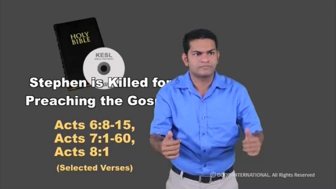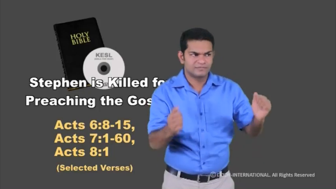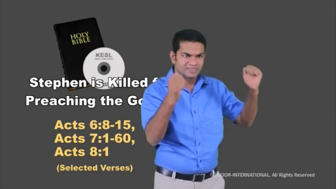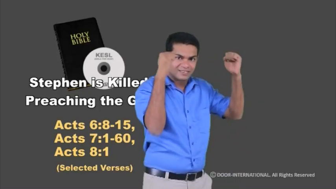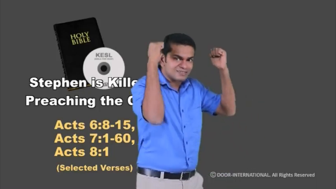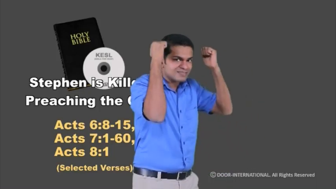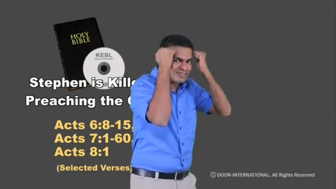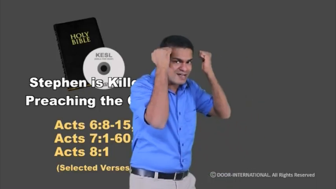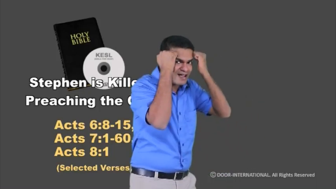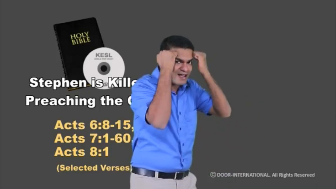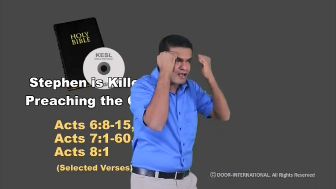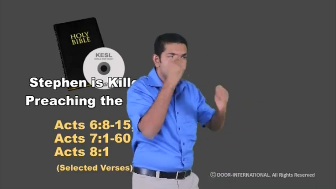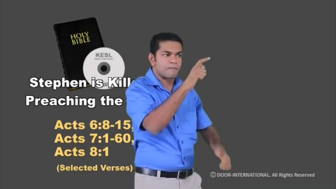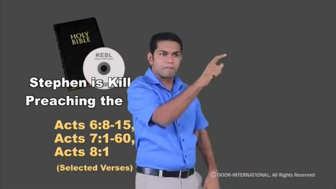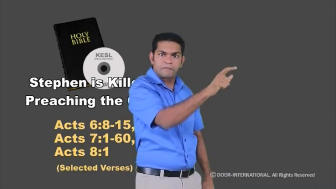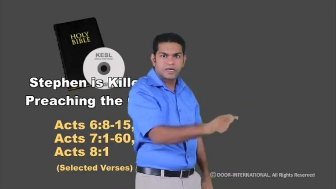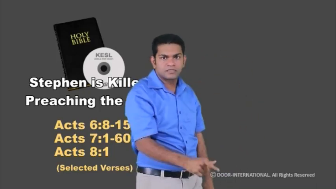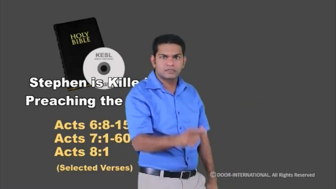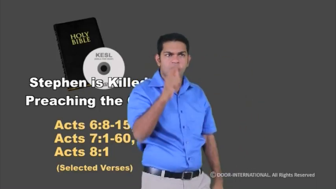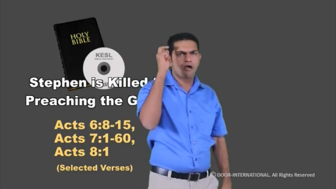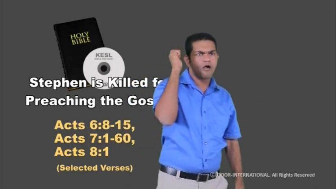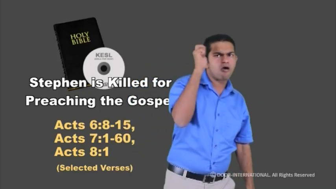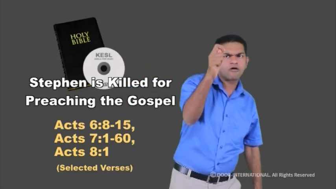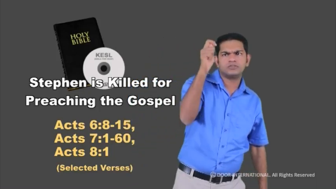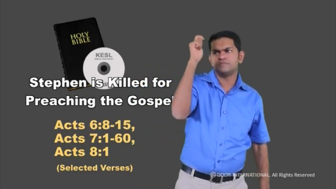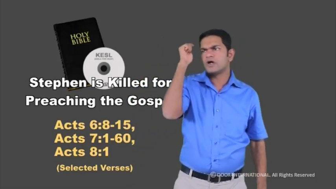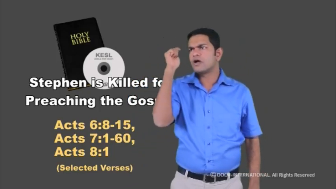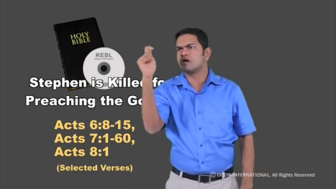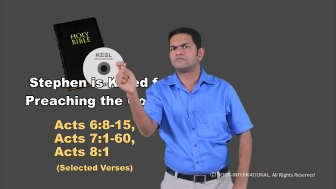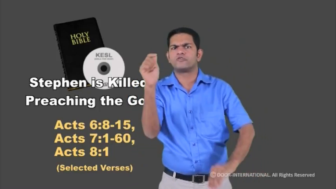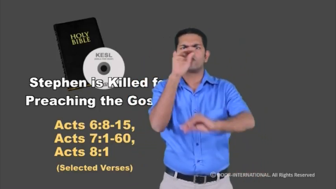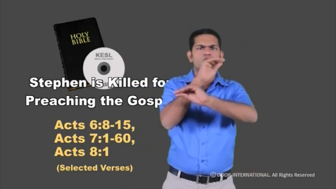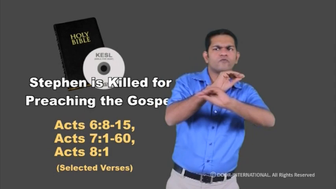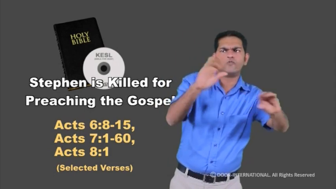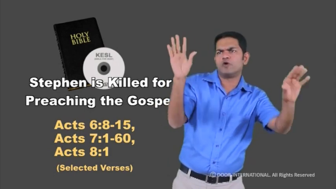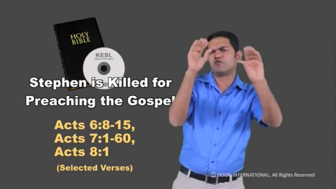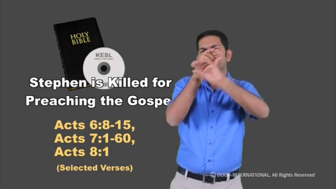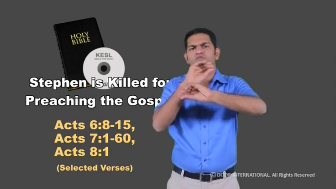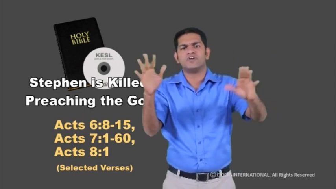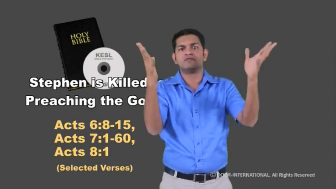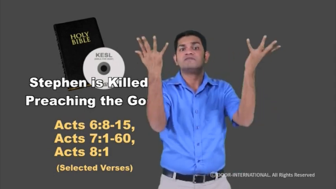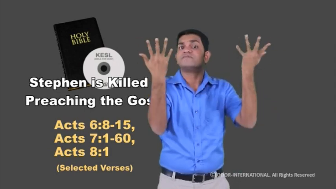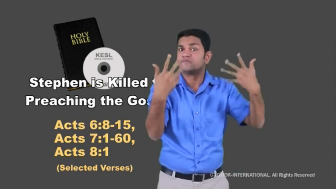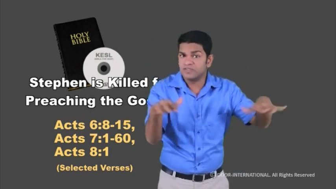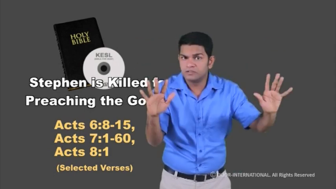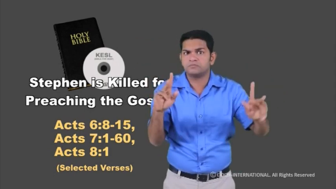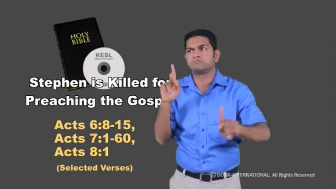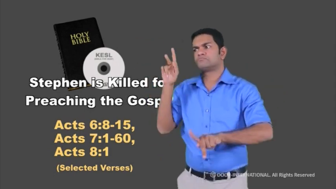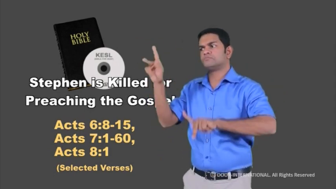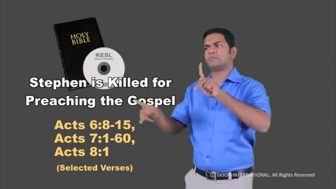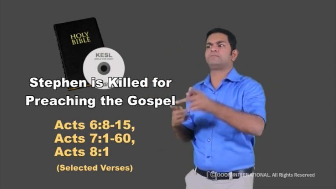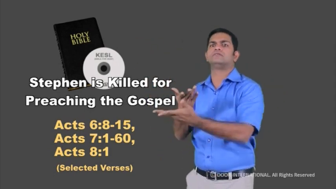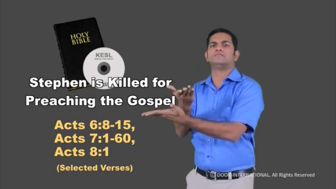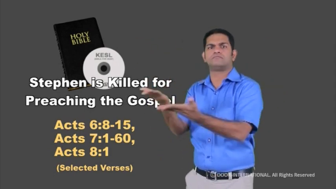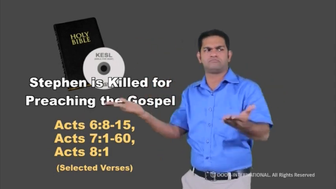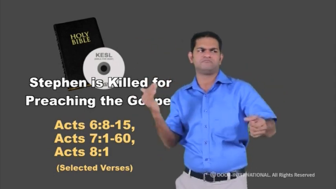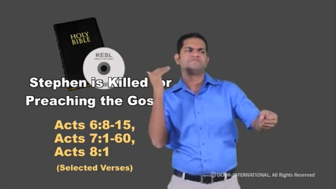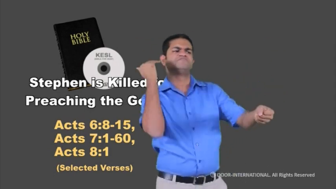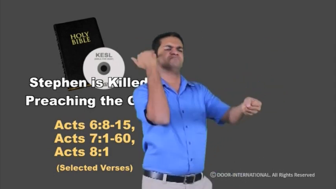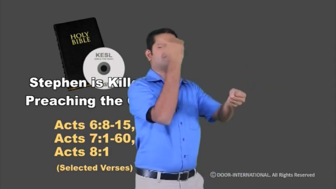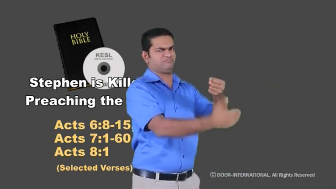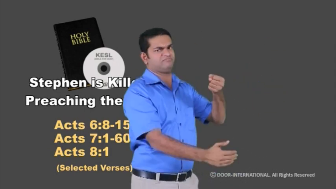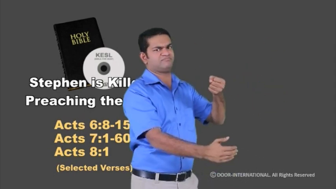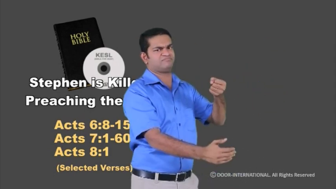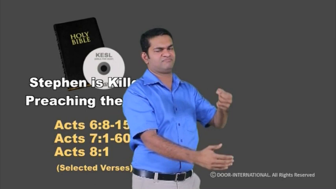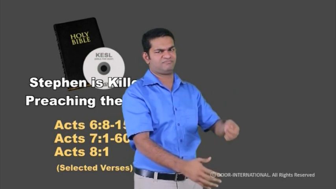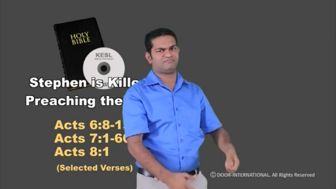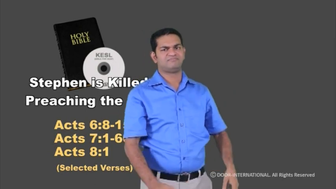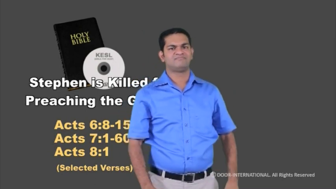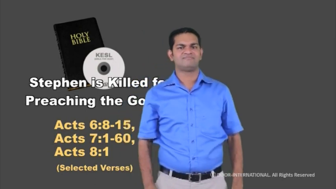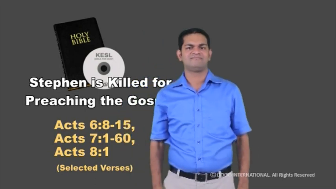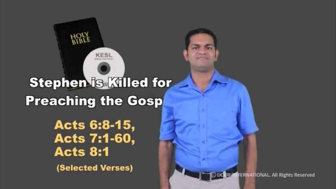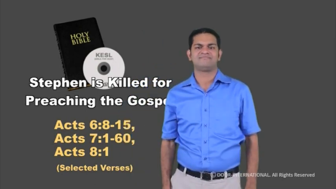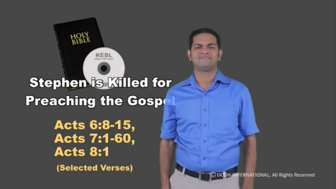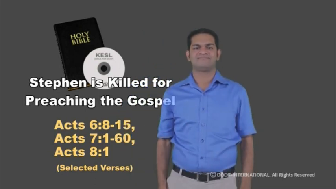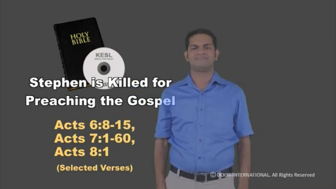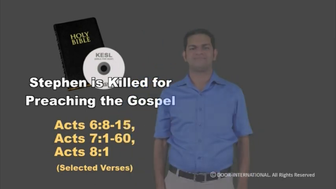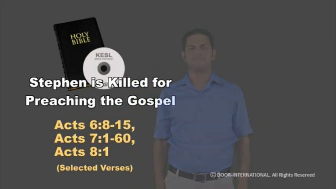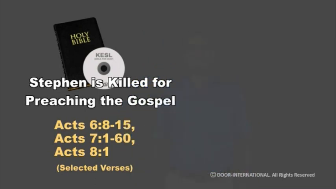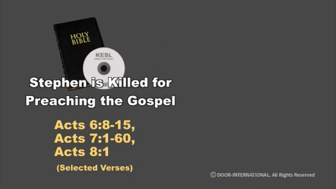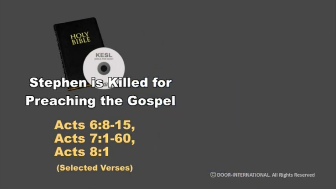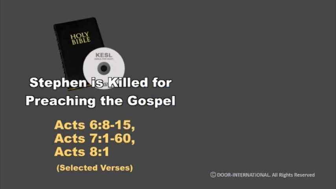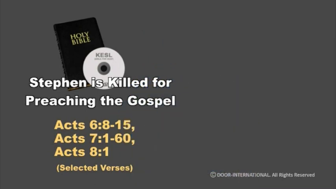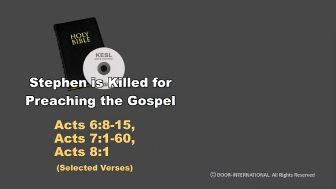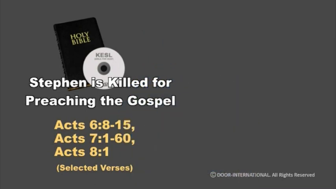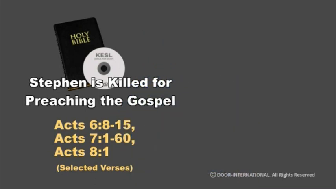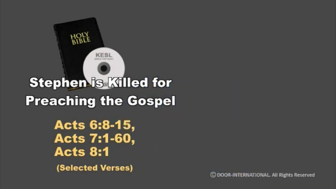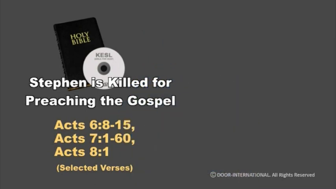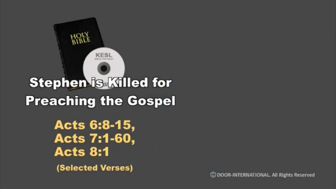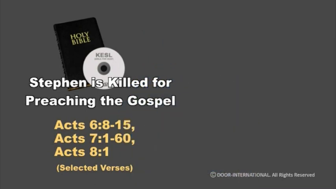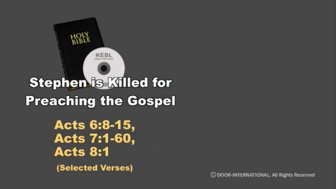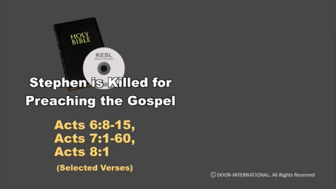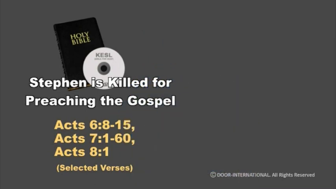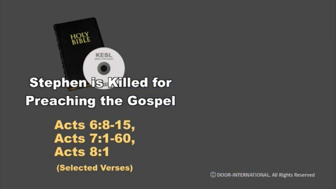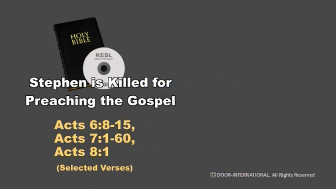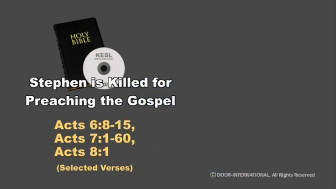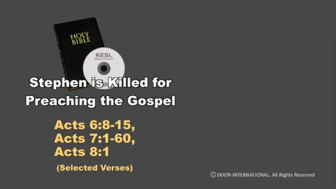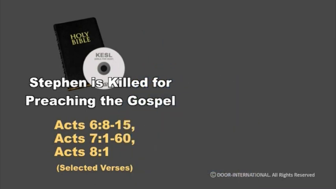Stephen is Killed for preaching the Gospel